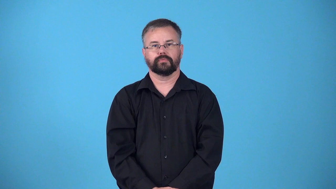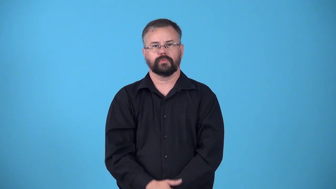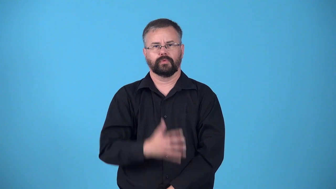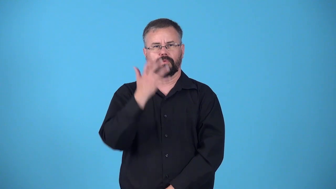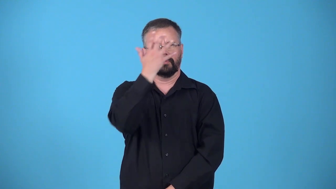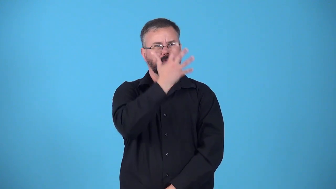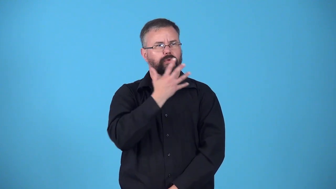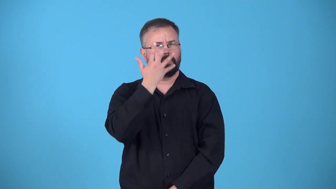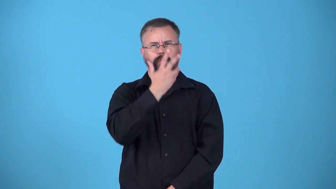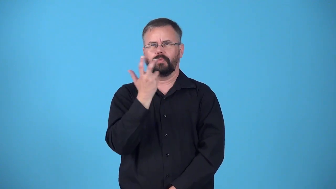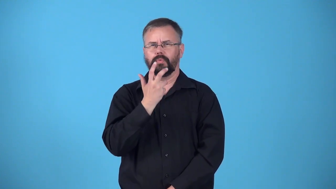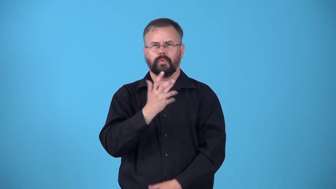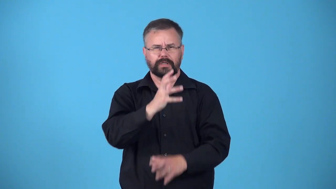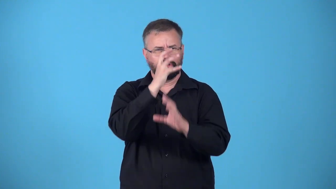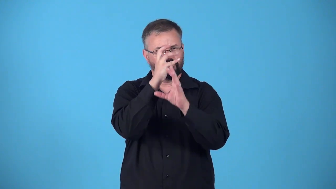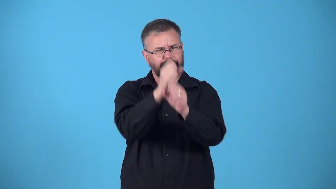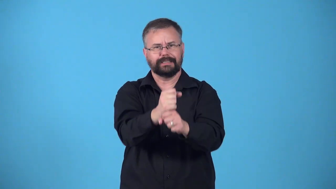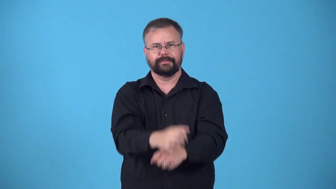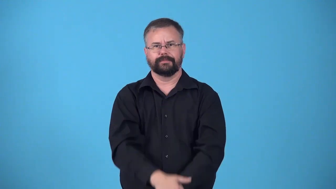elan,stylish